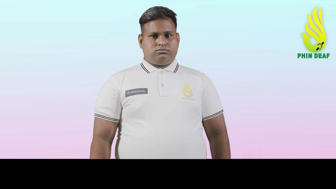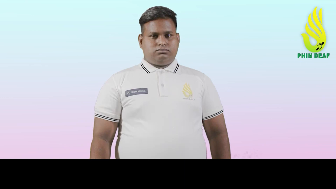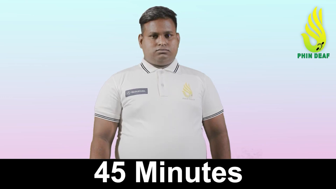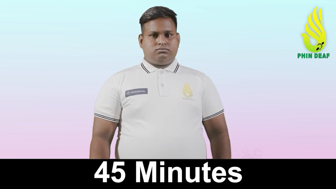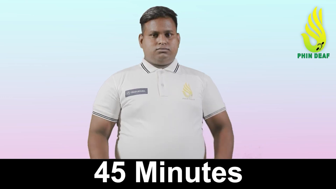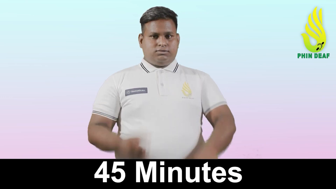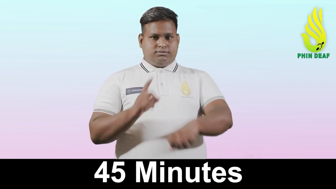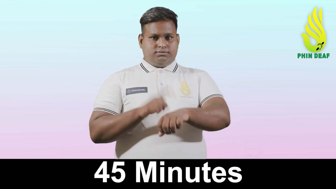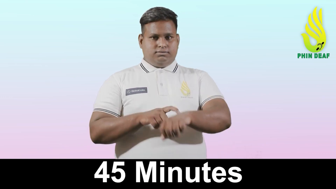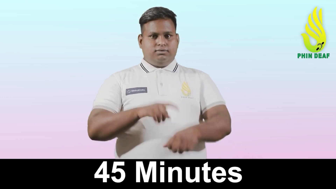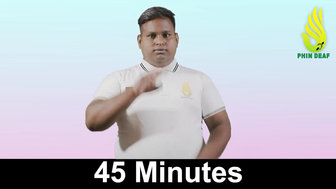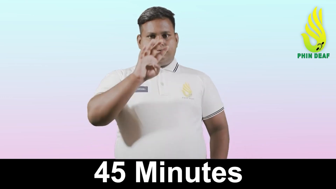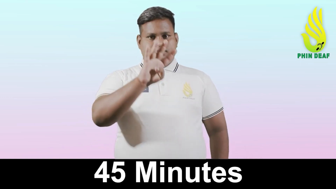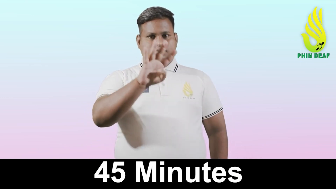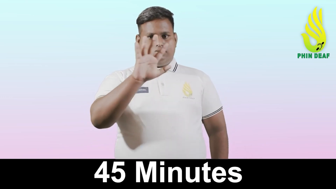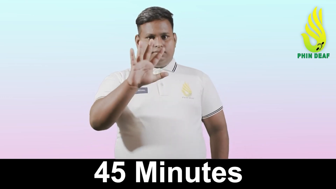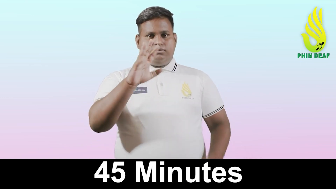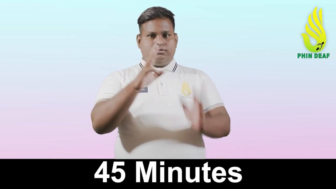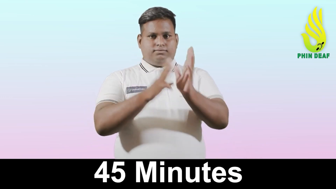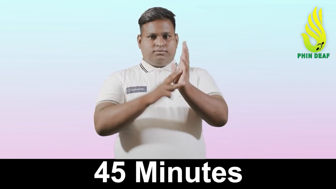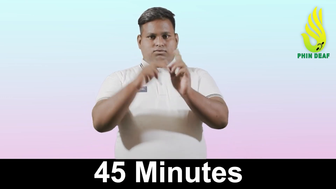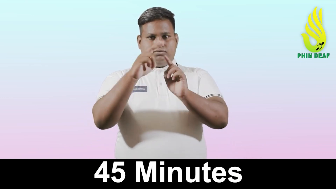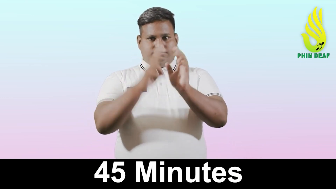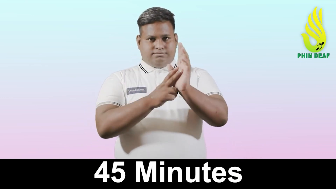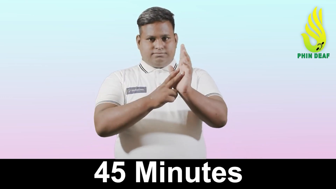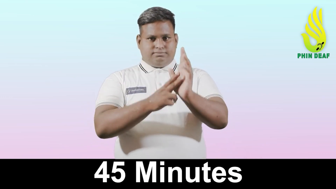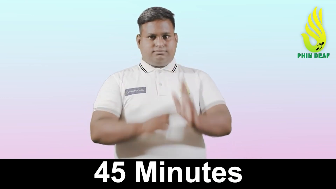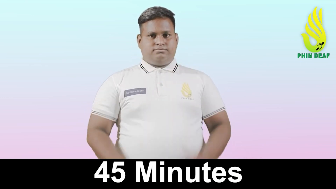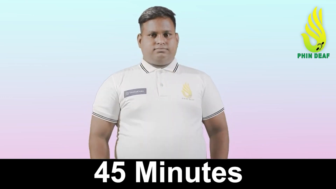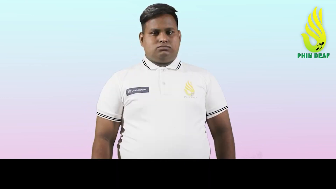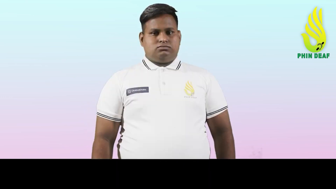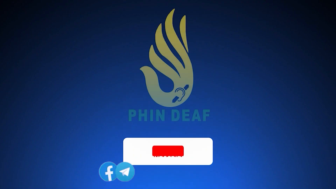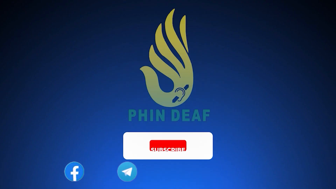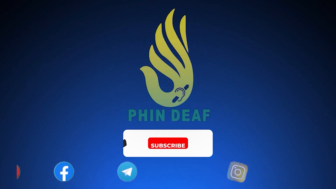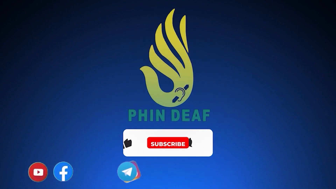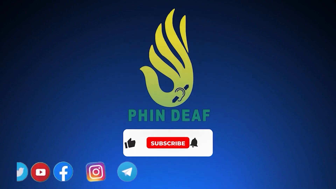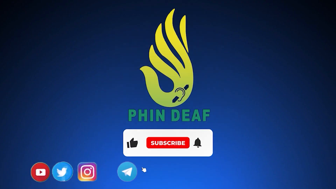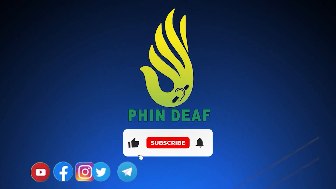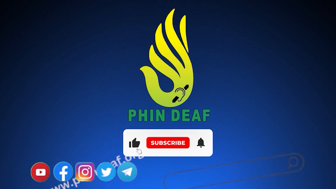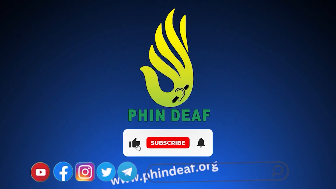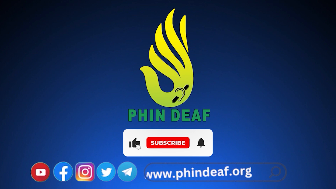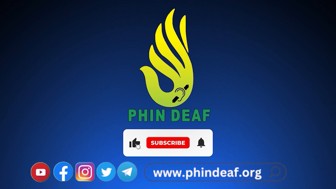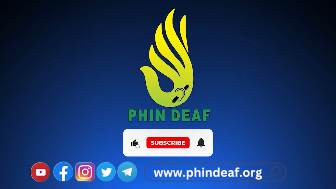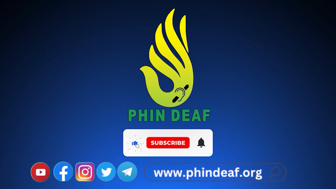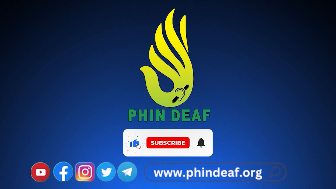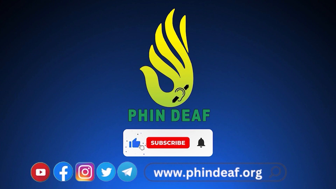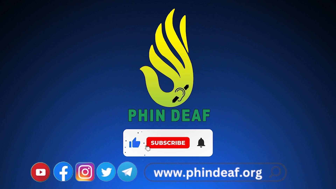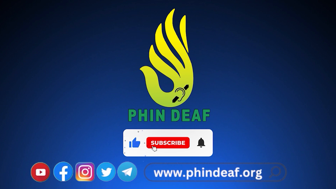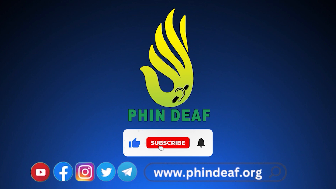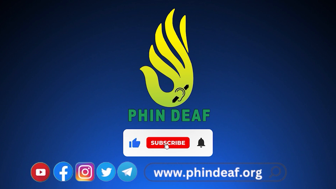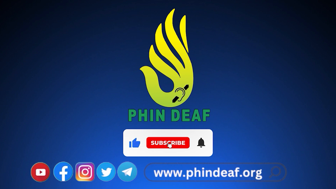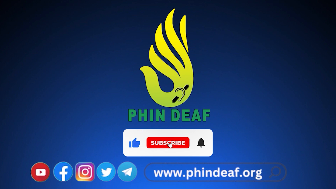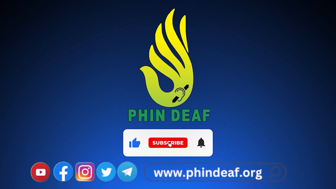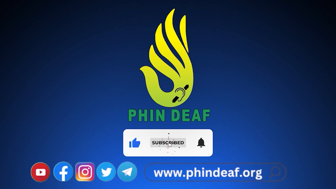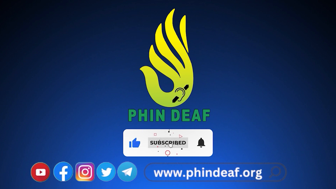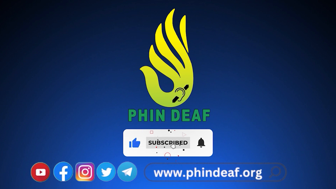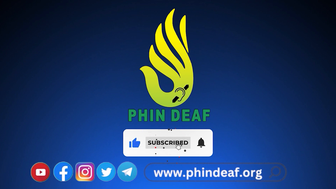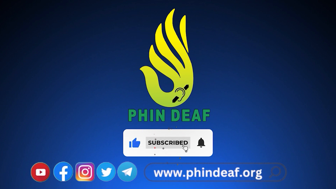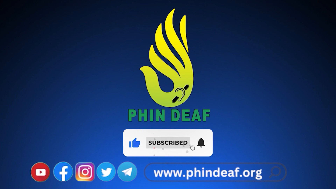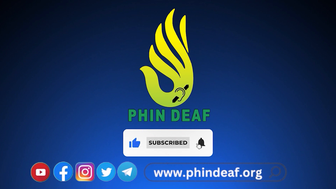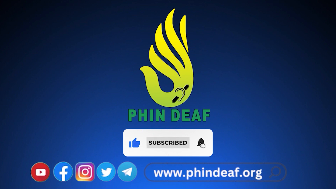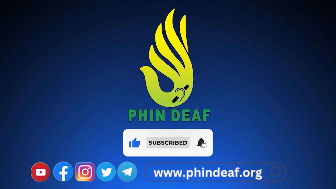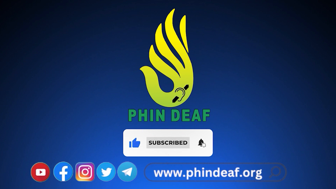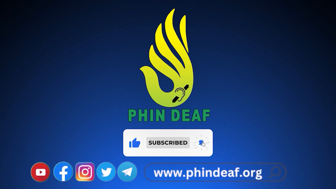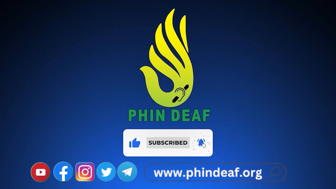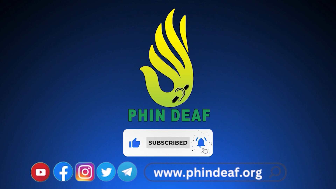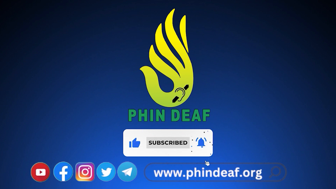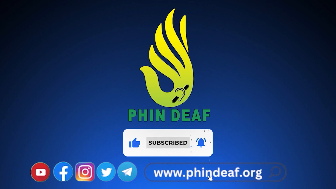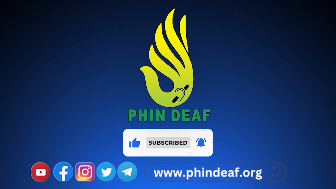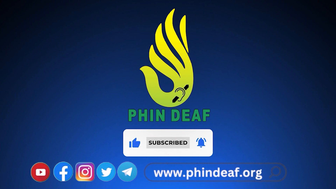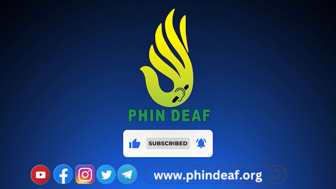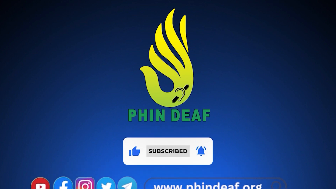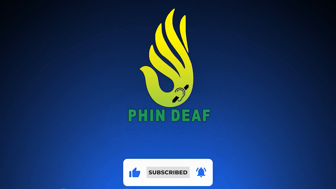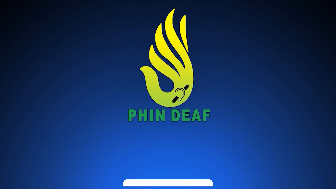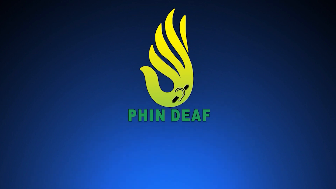45 Minutes